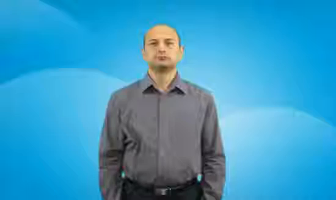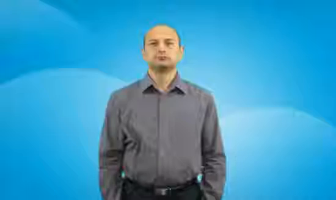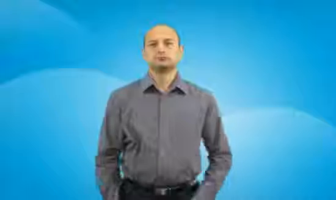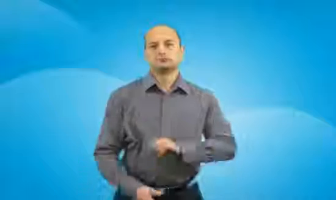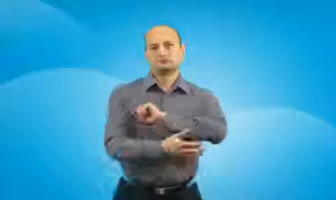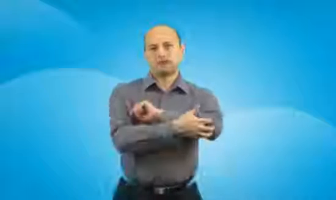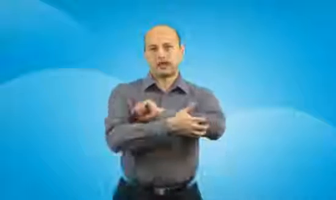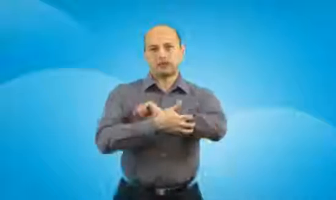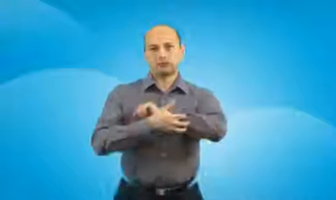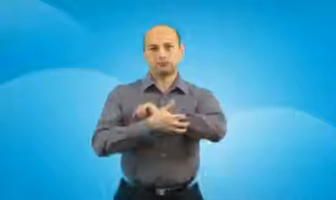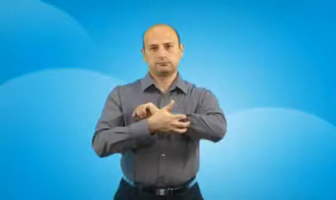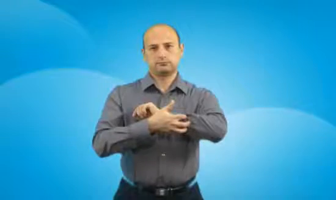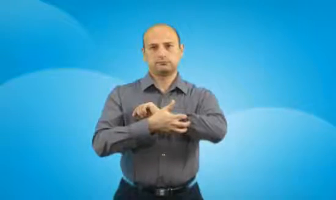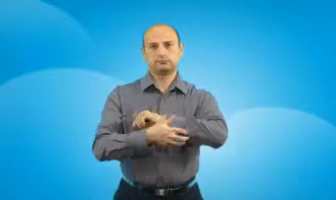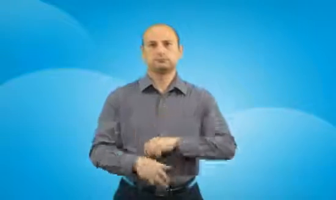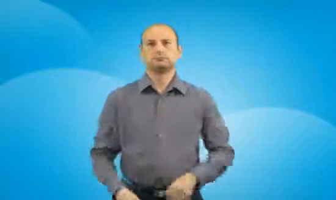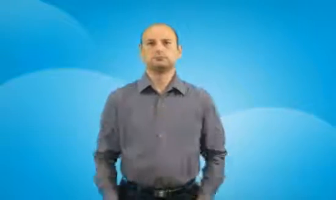Poor